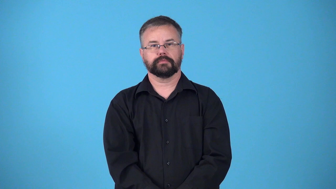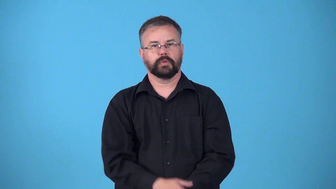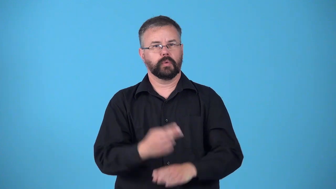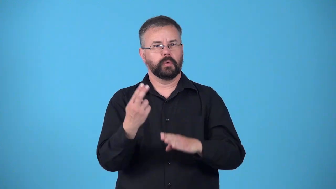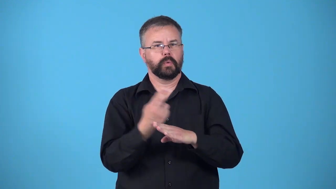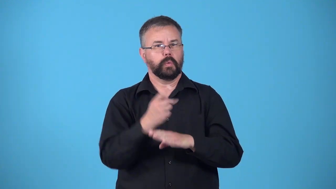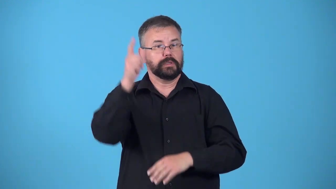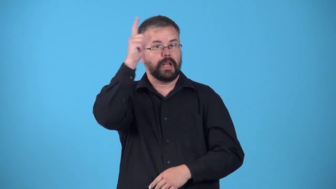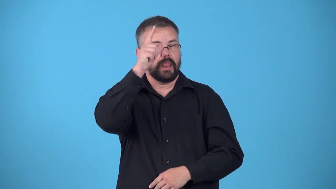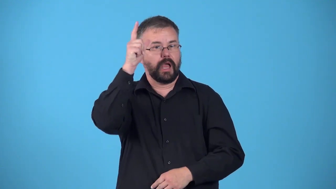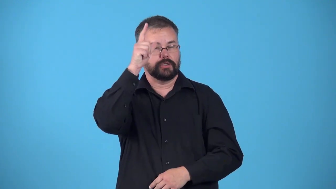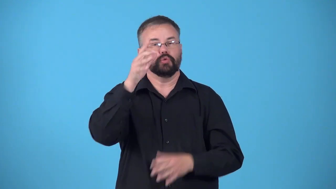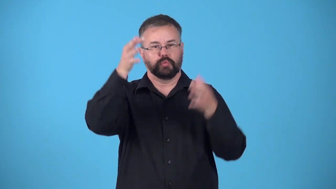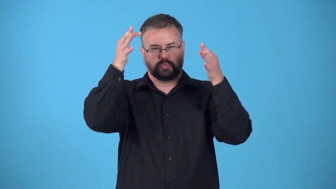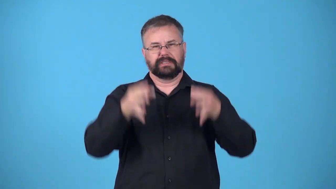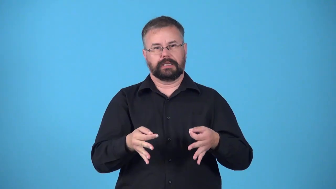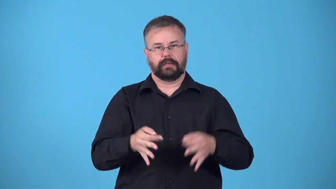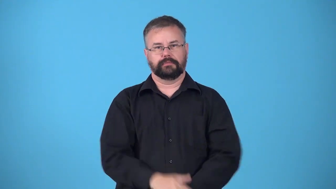discursive